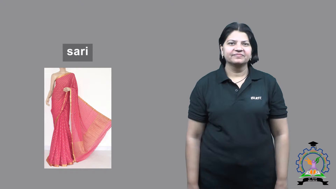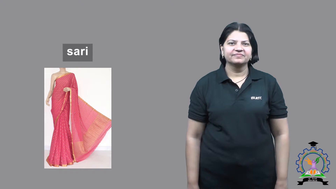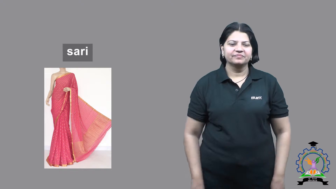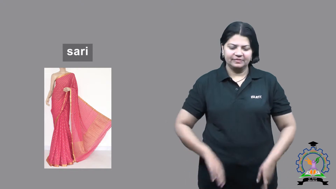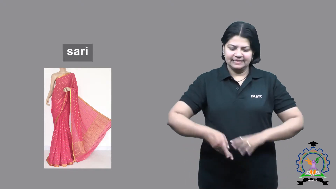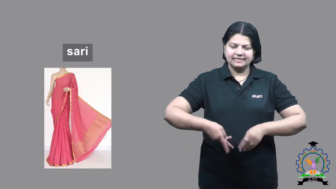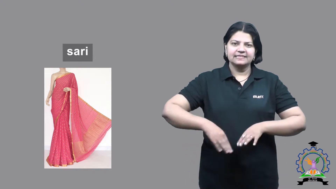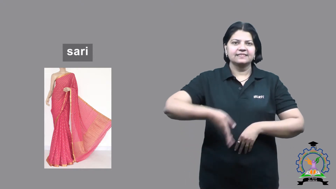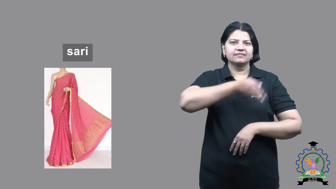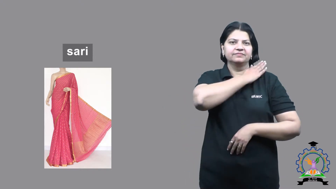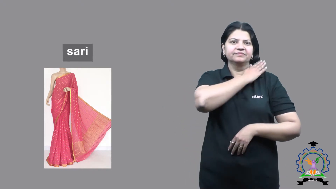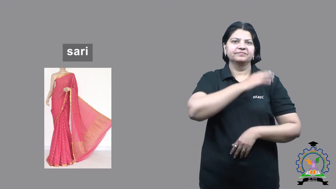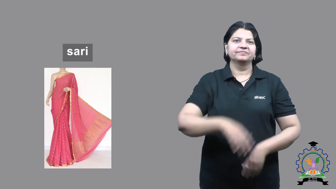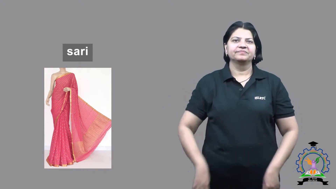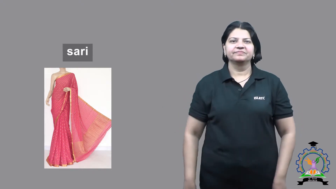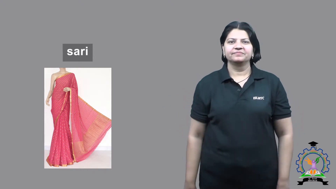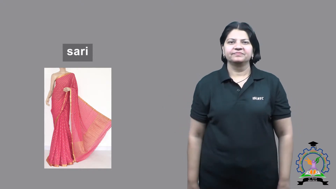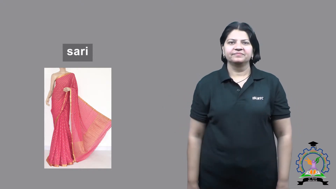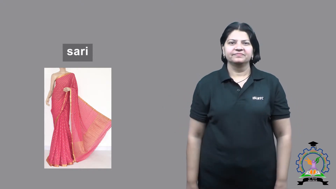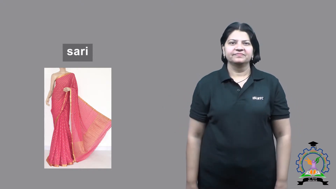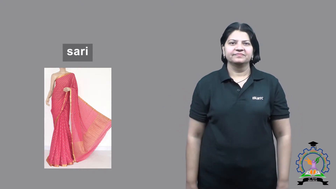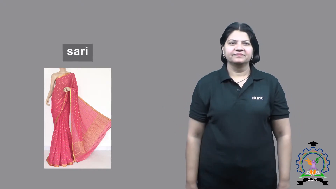sari